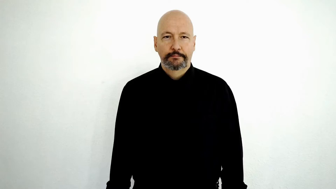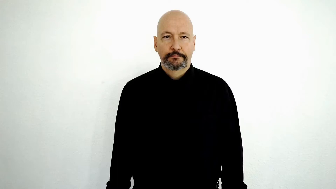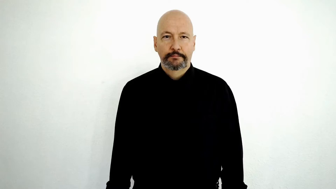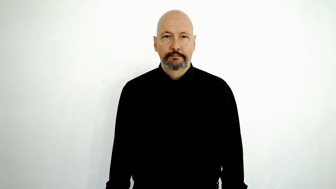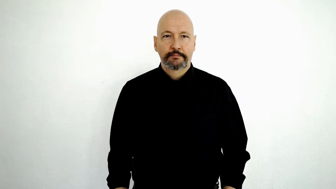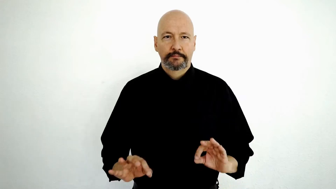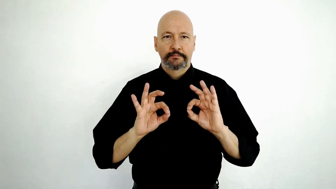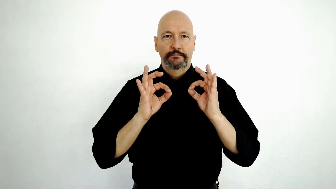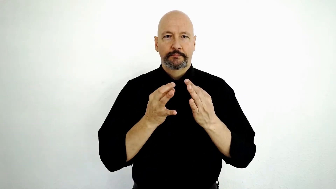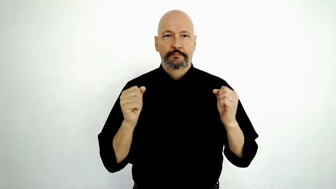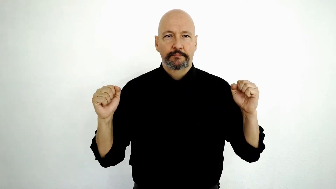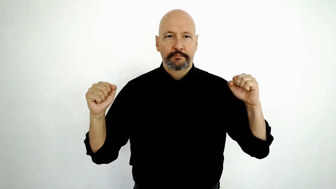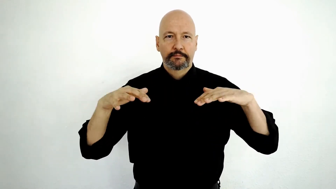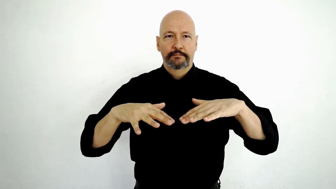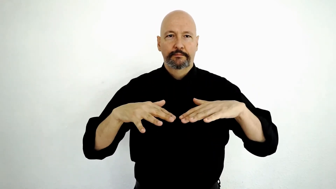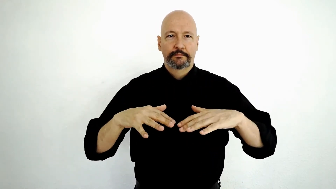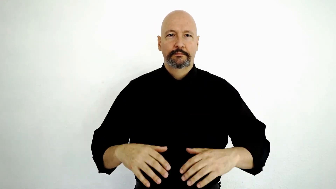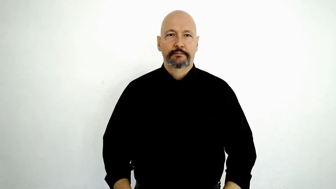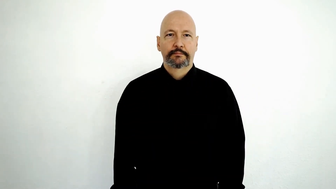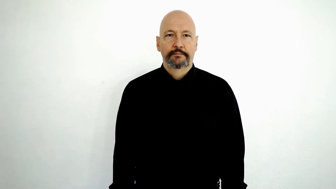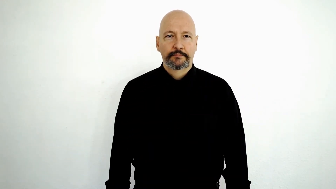FAMILY GATHER-to